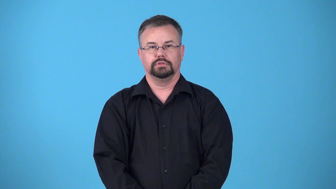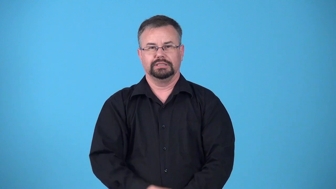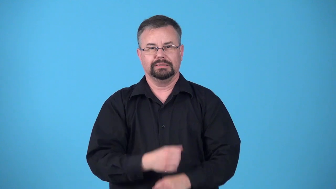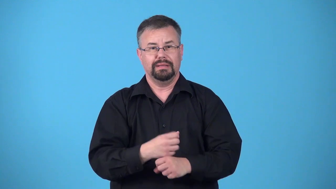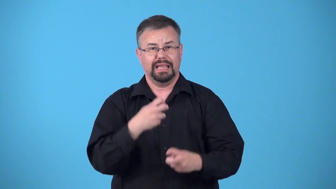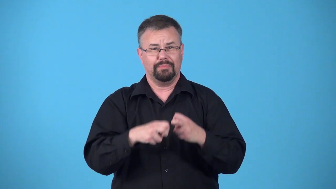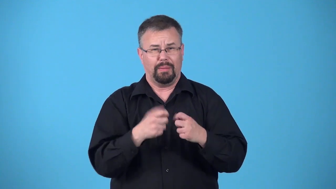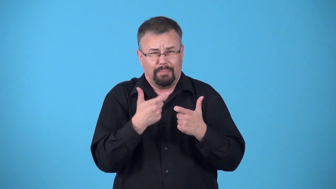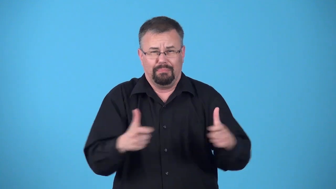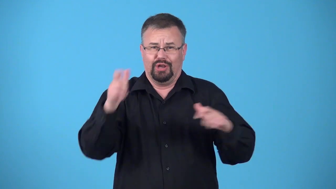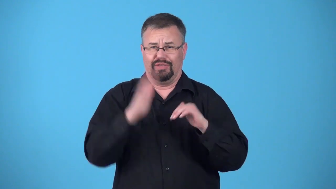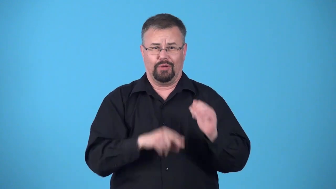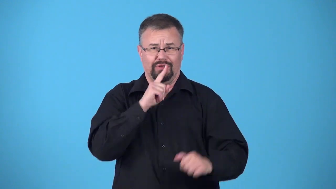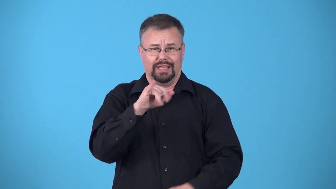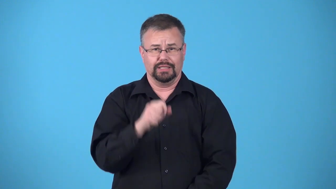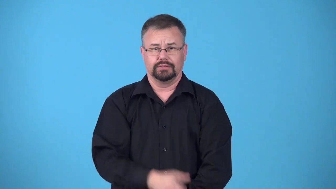make a mountain out of a mole hill